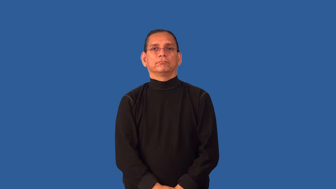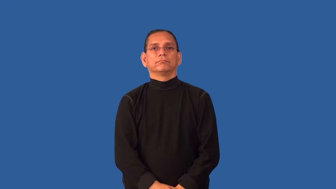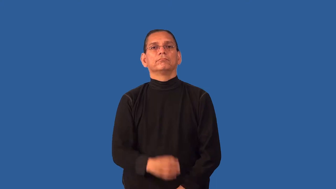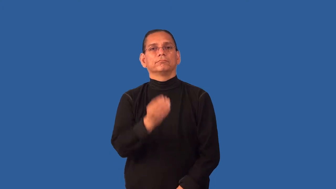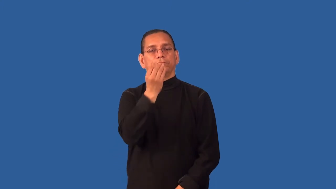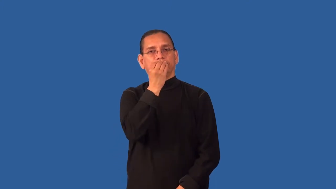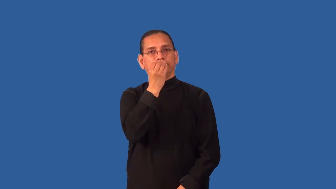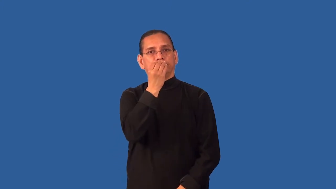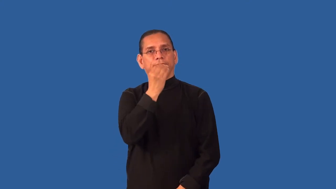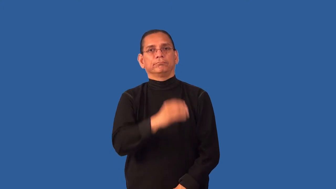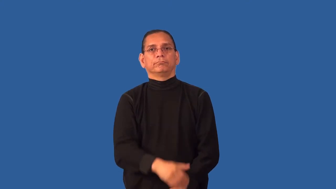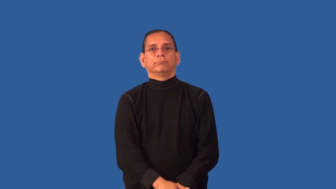ingest